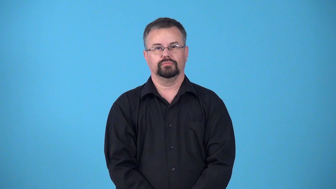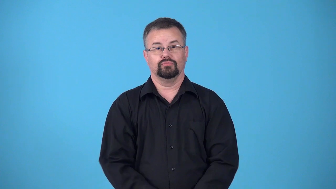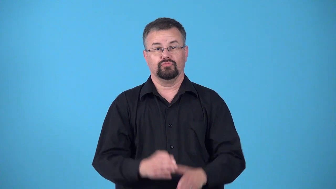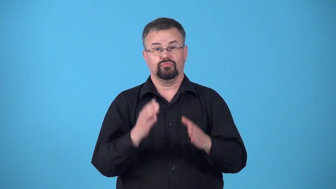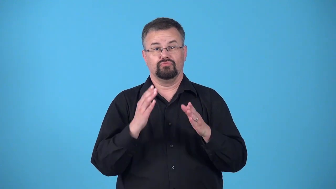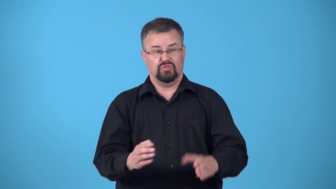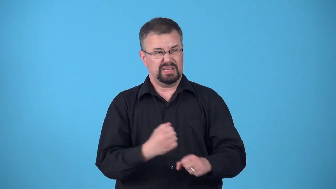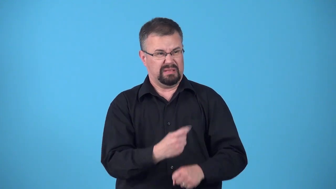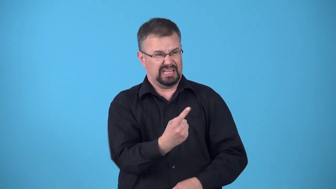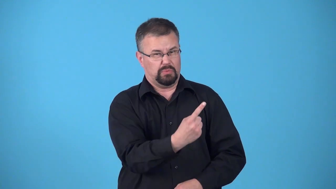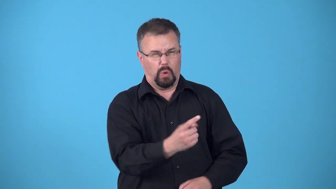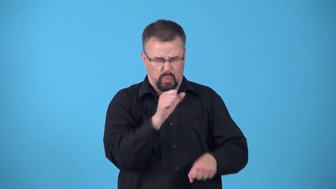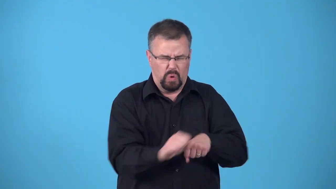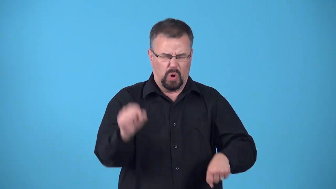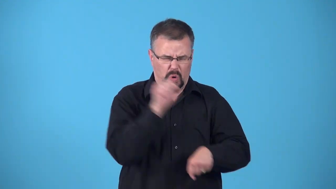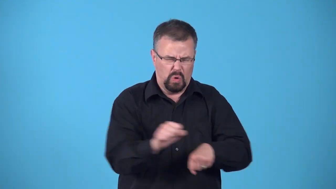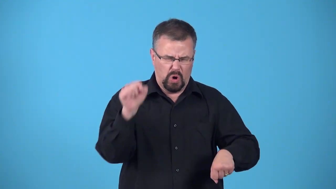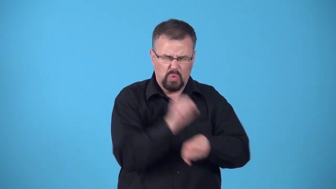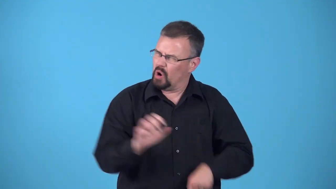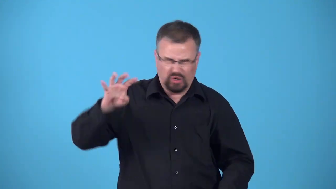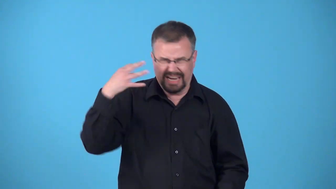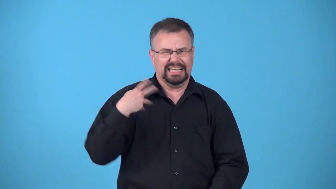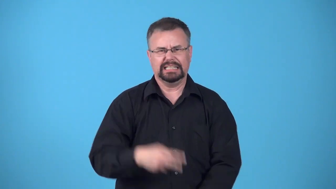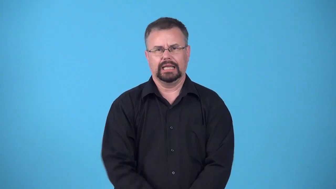slave driver